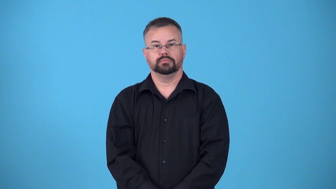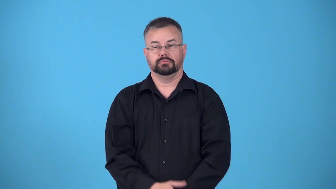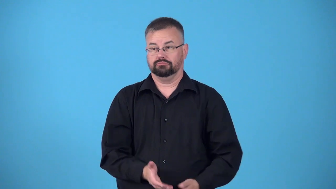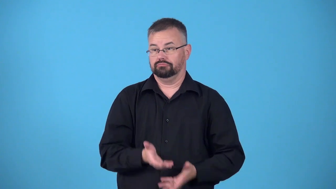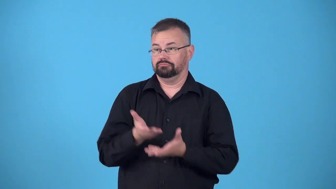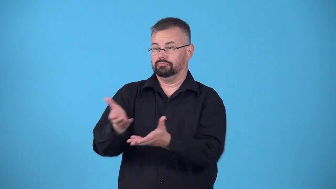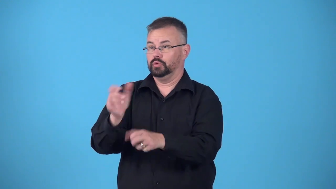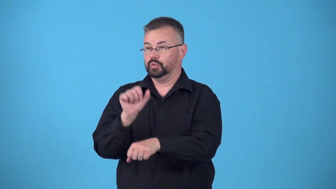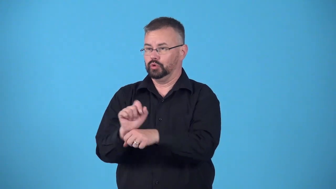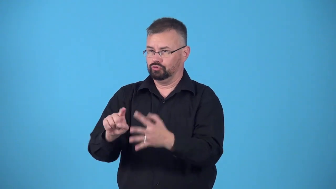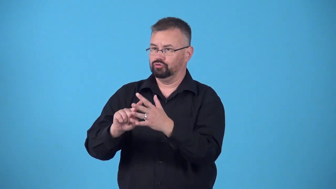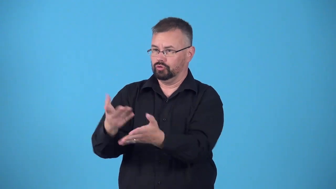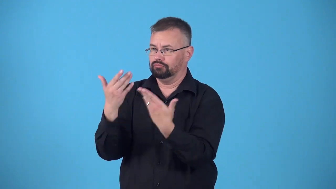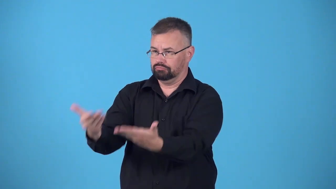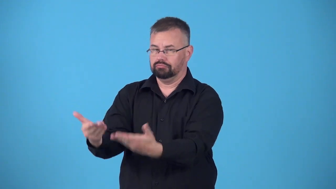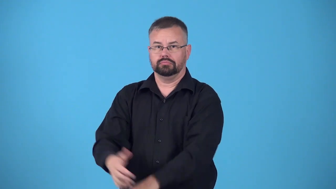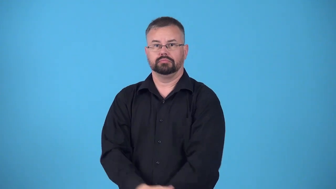put to work